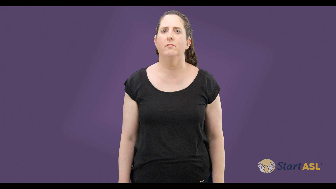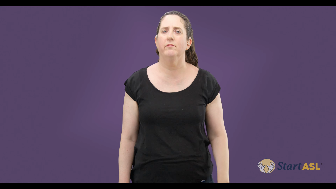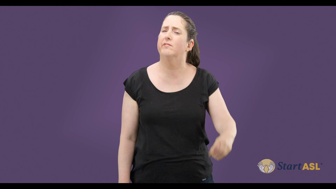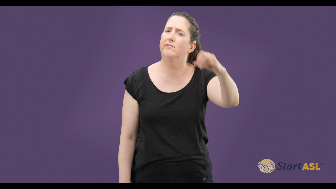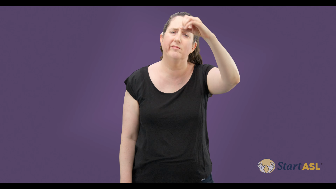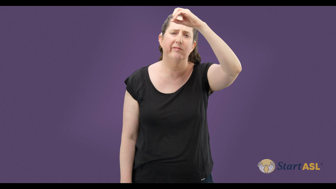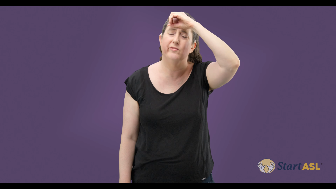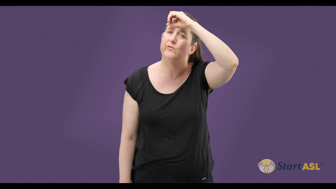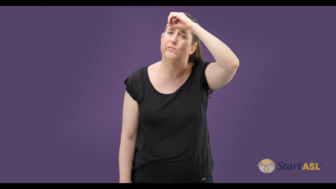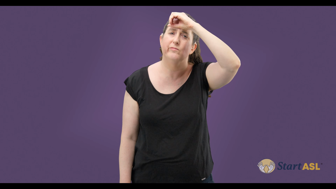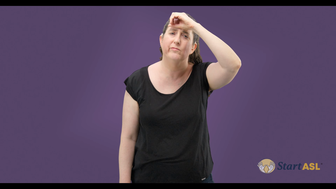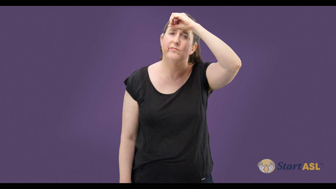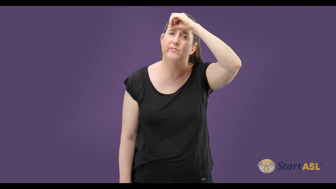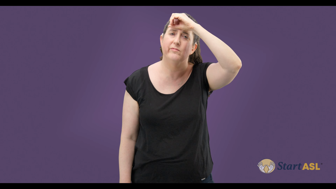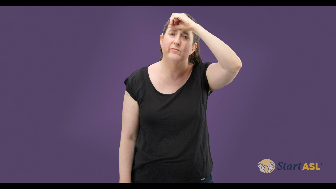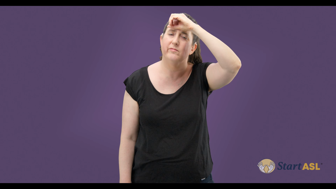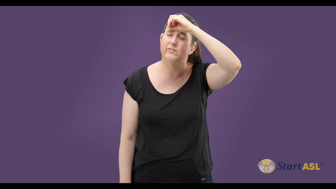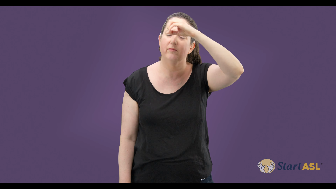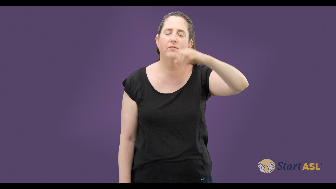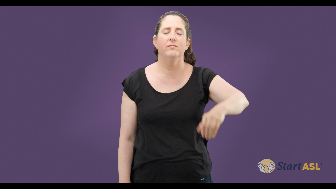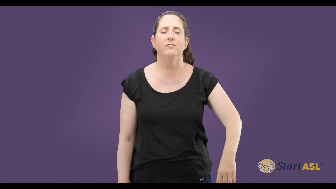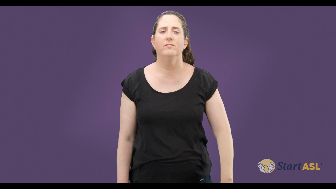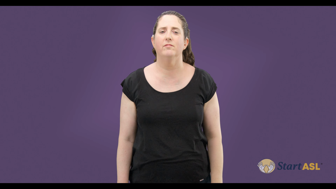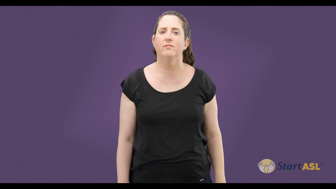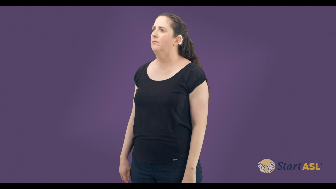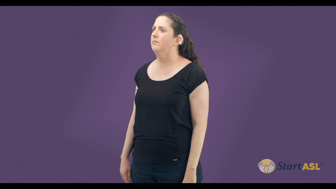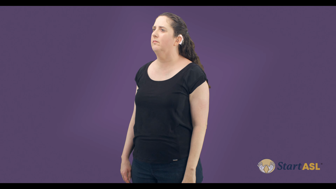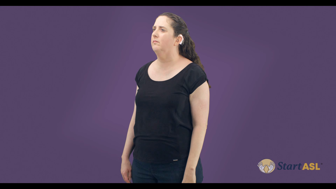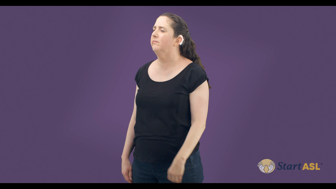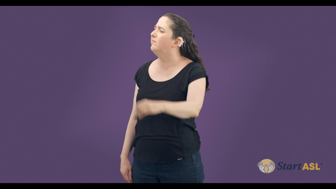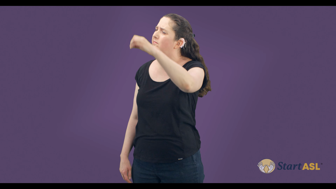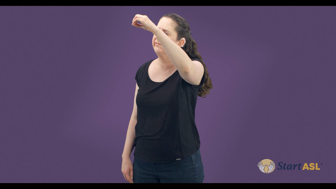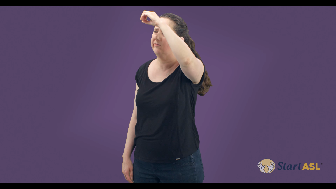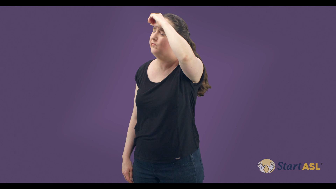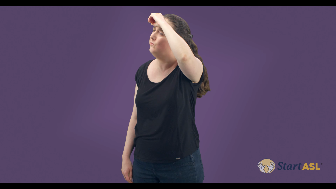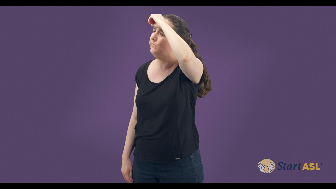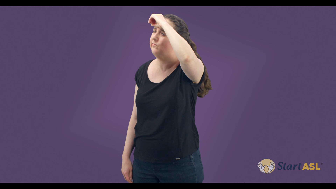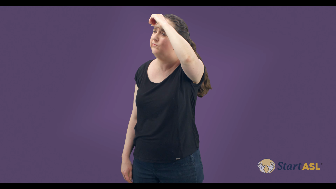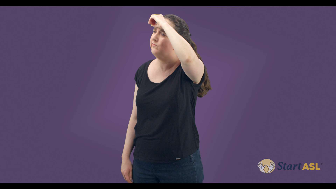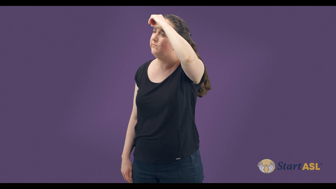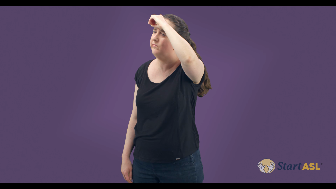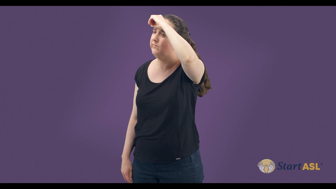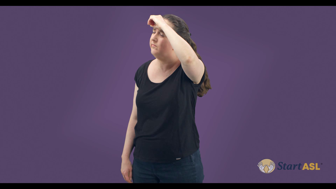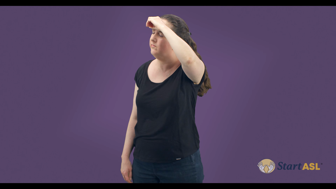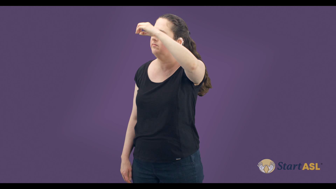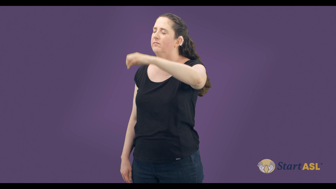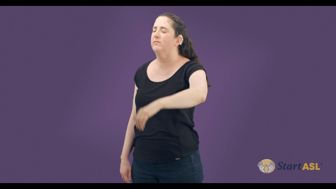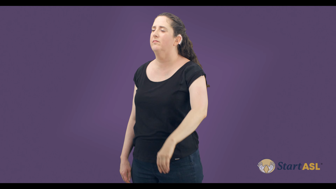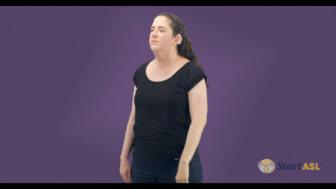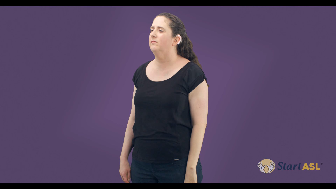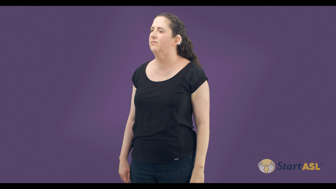clueless